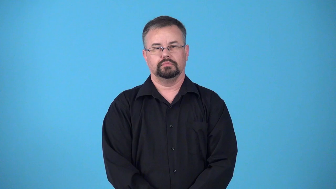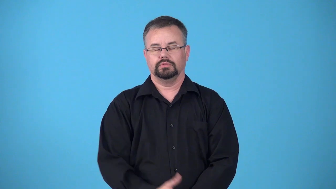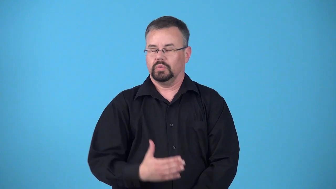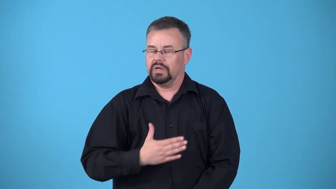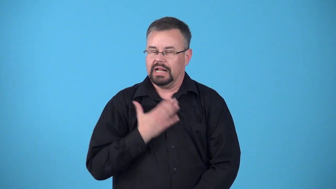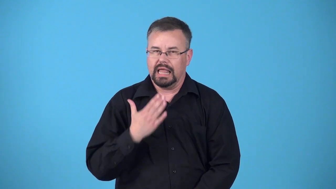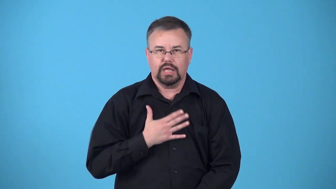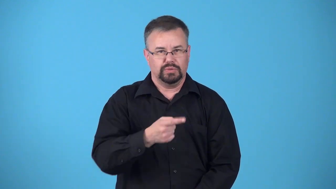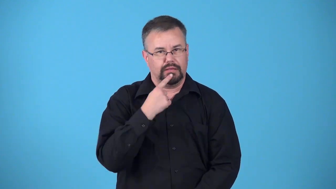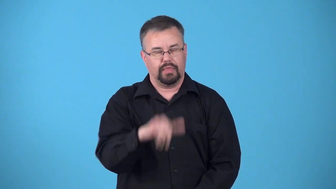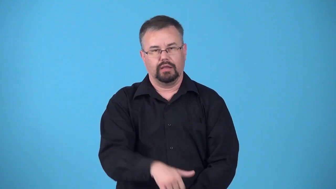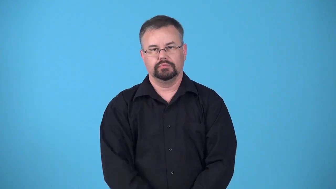music to my ears